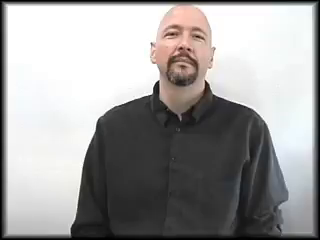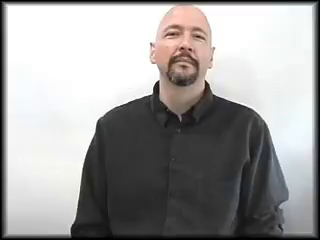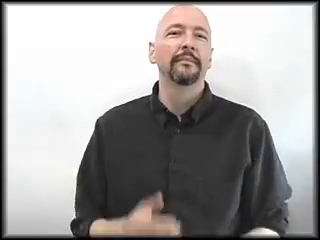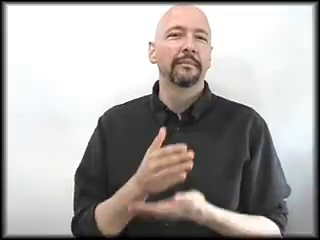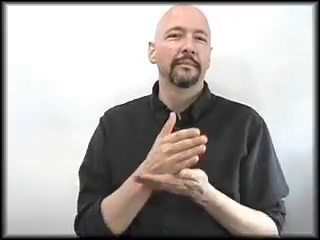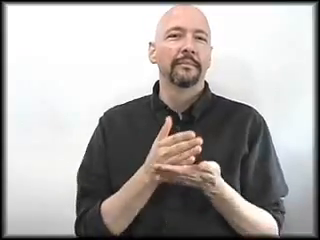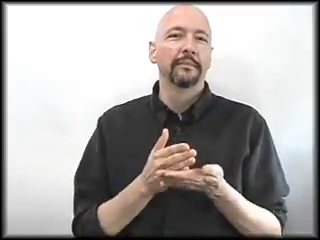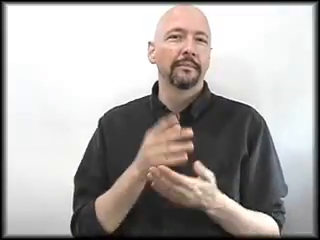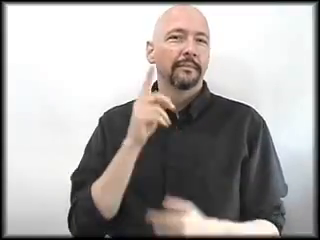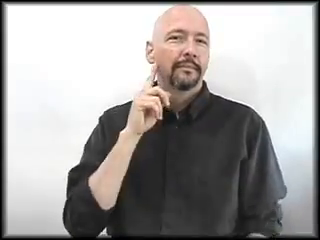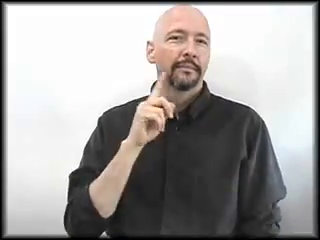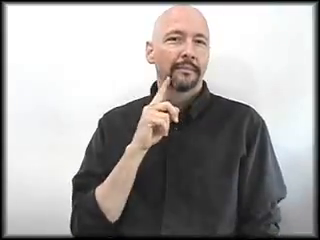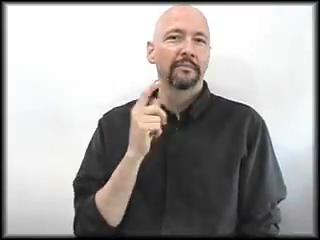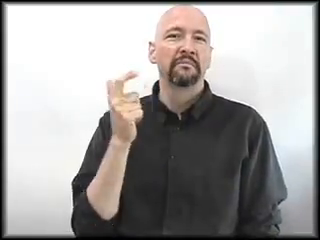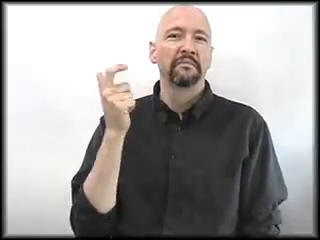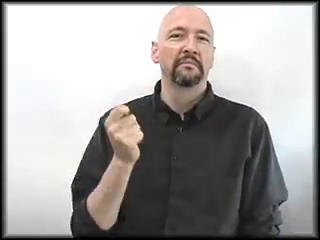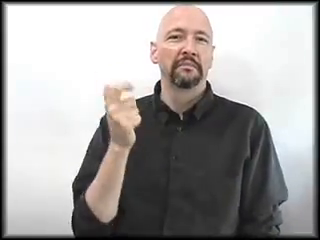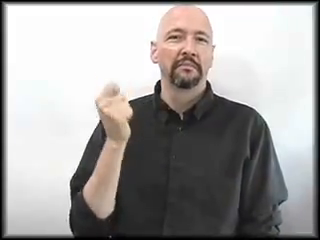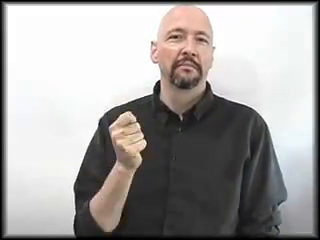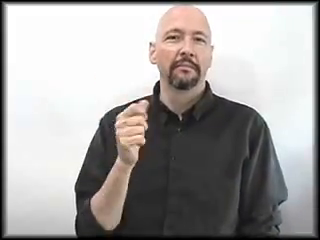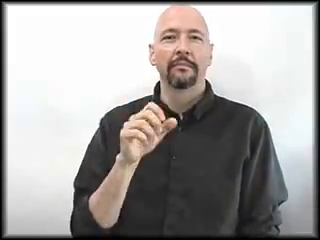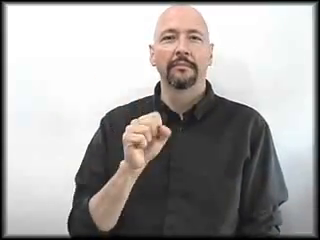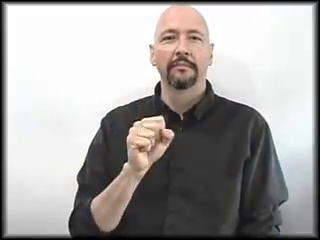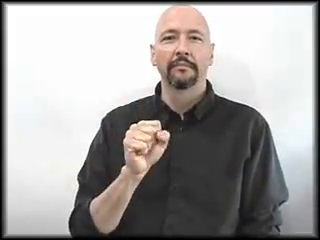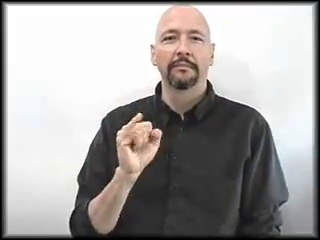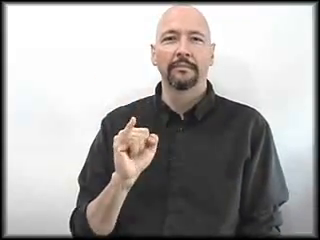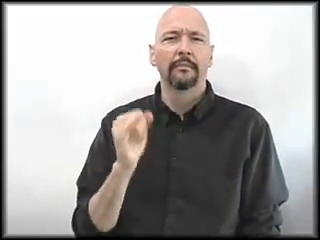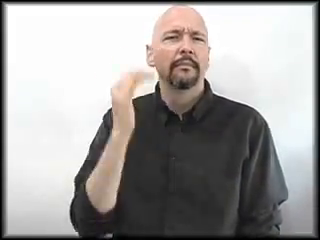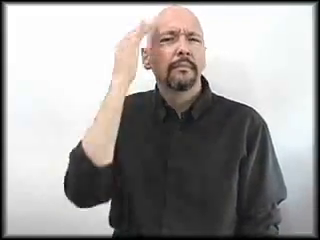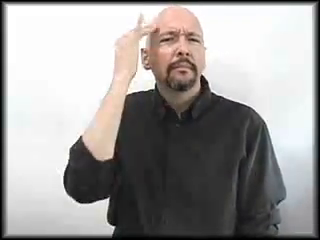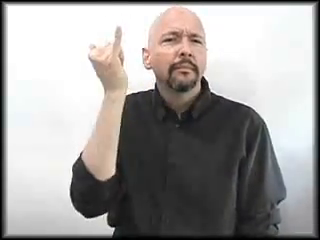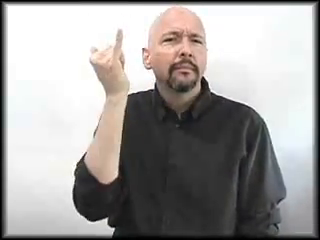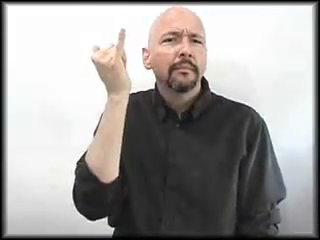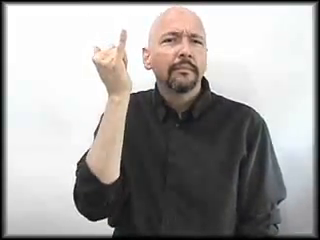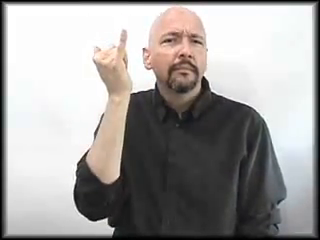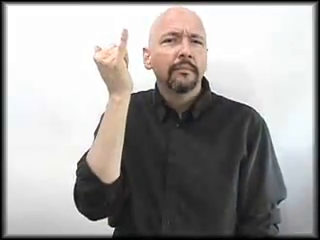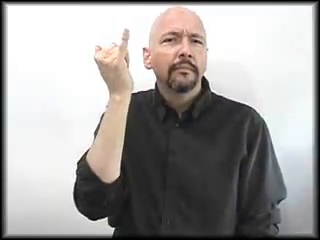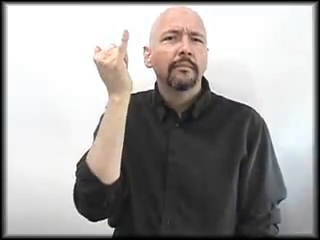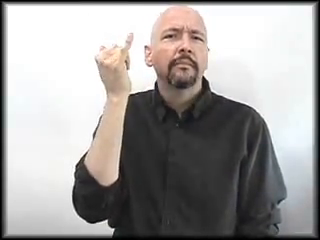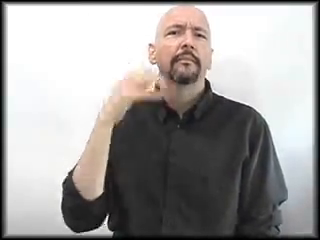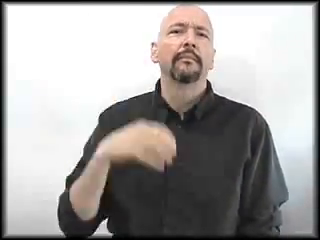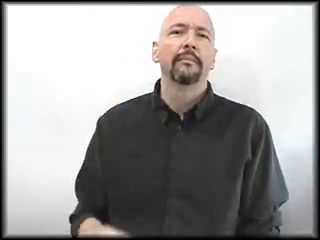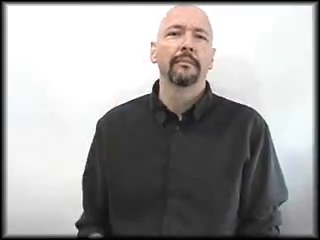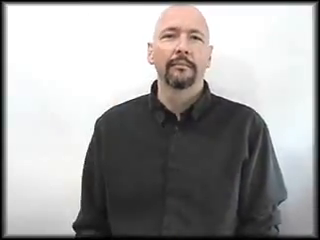some deaf subscribe ssi why